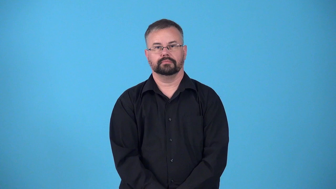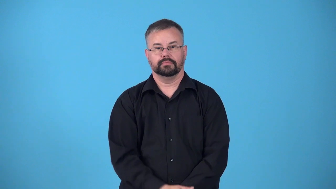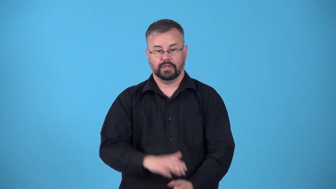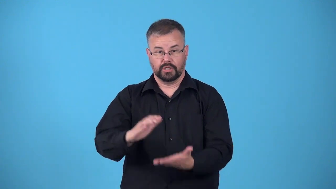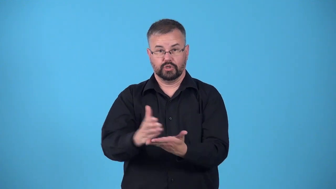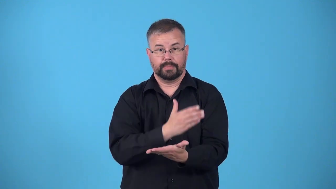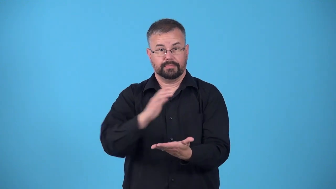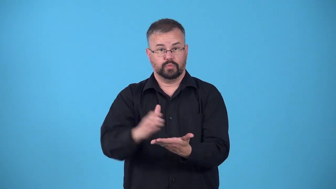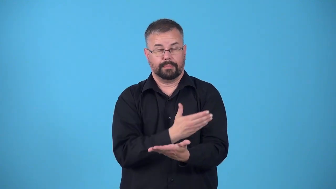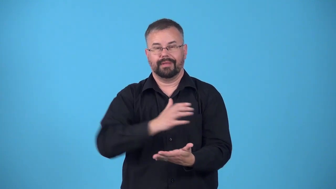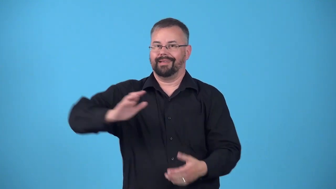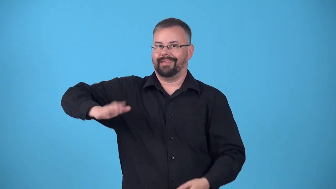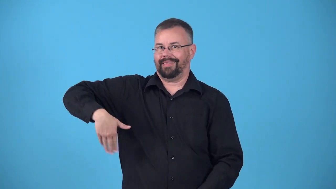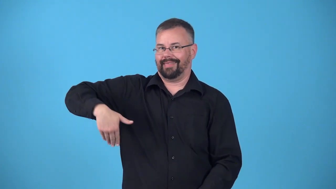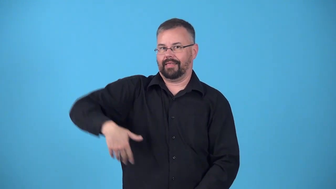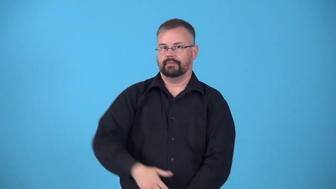unswept